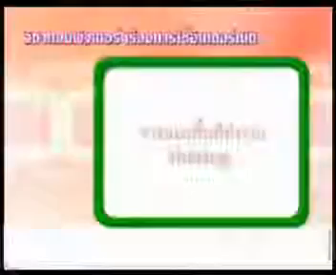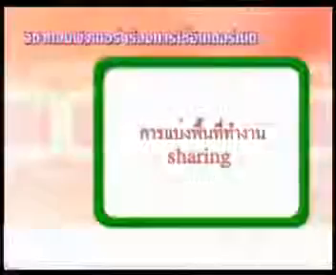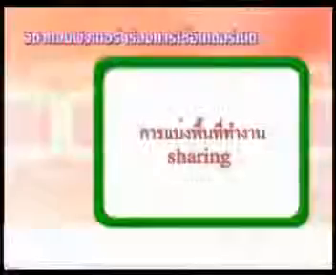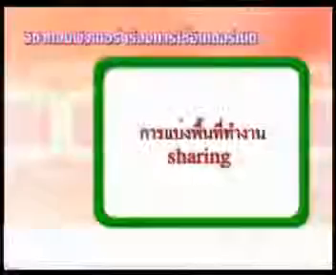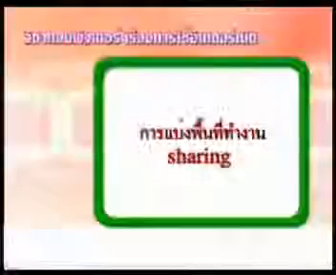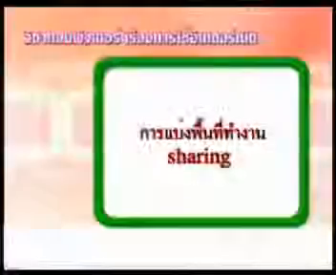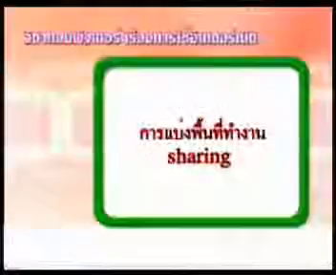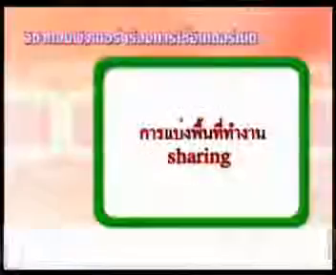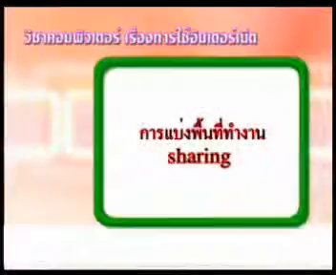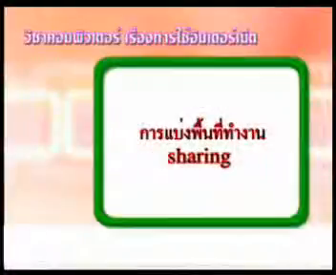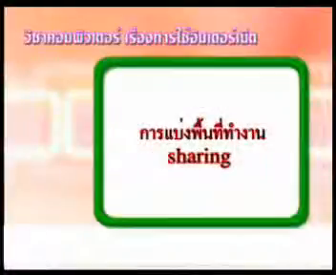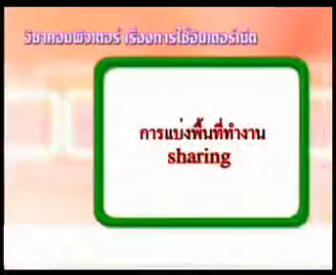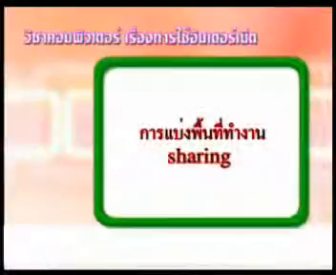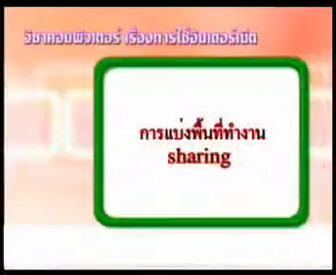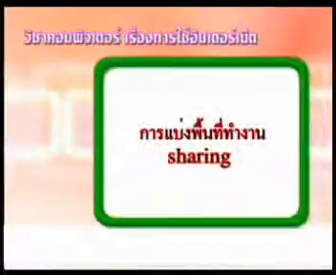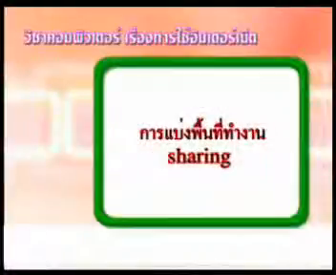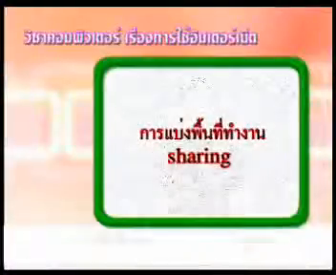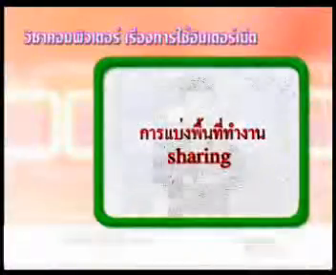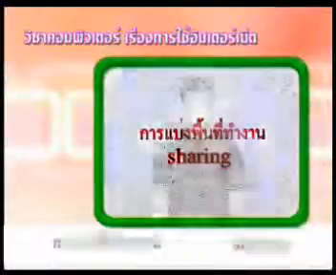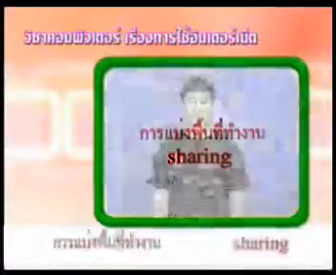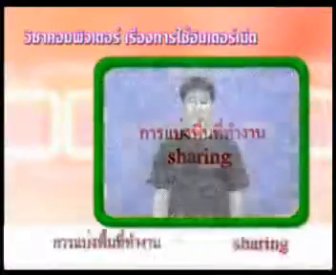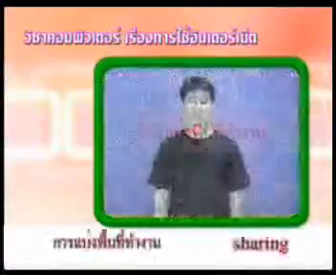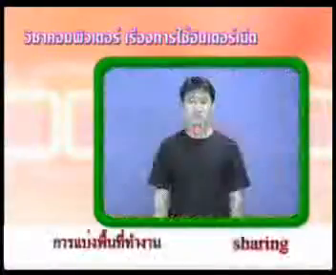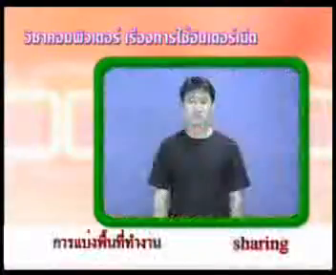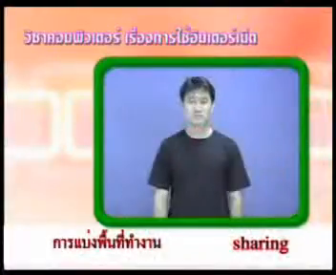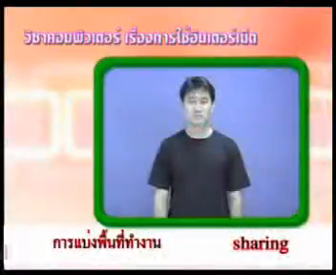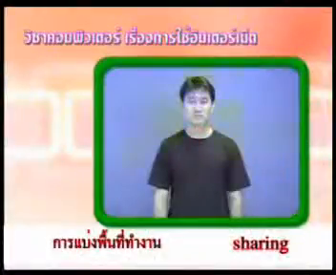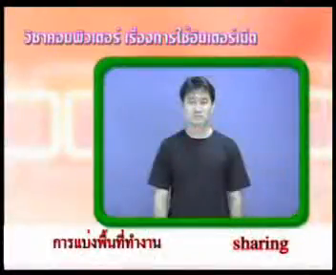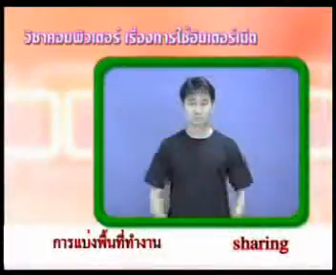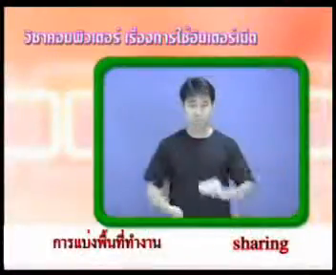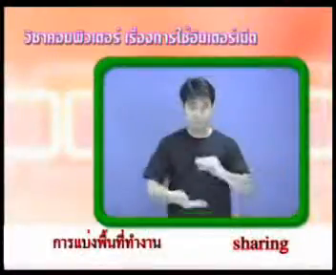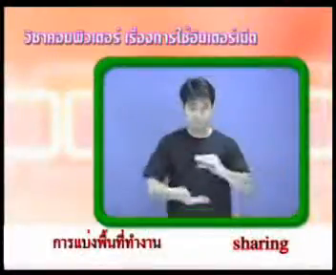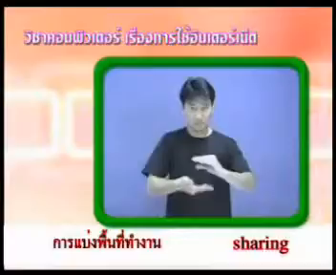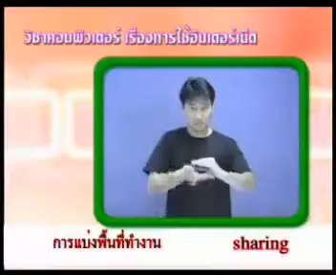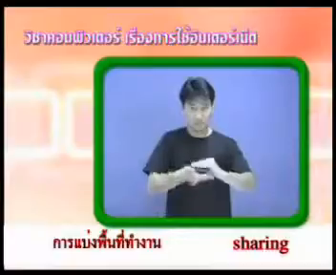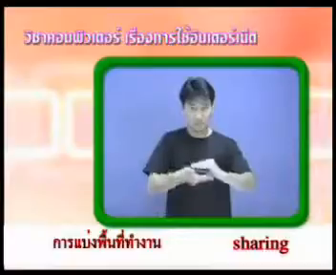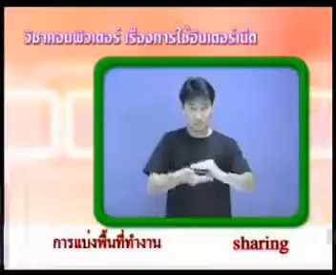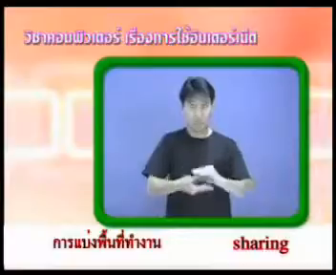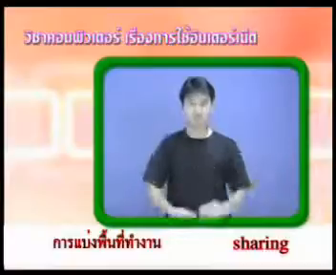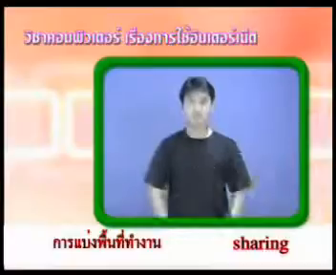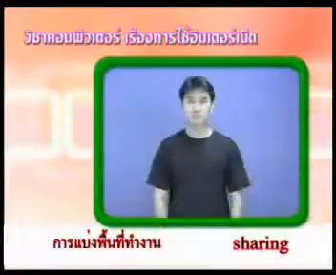sharing